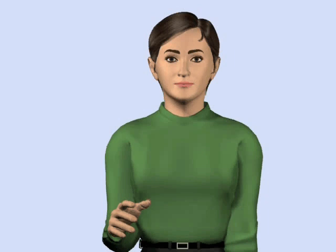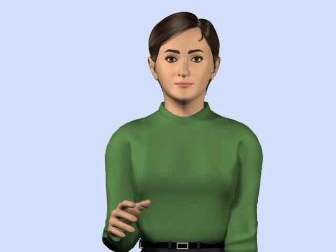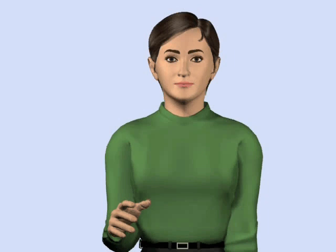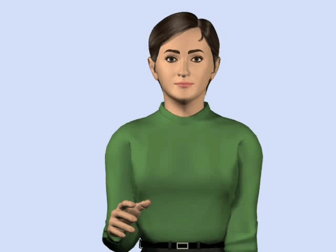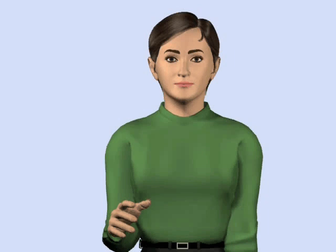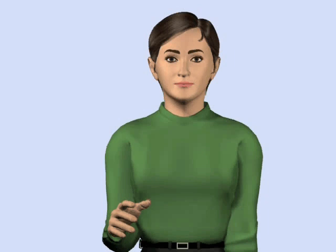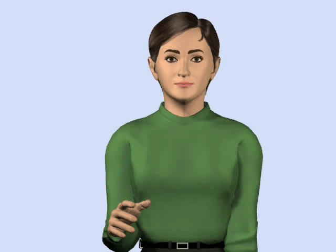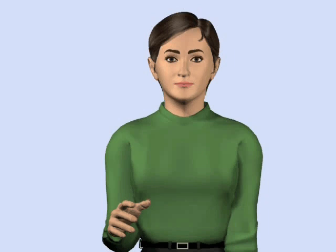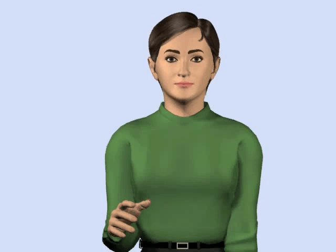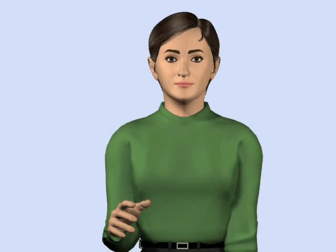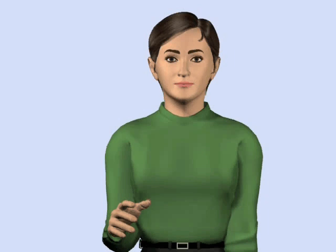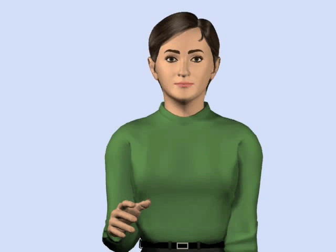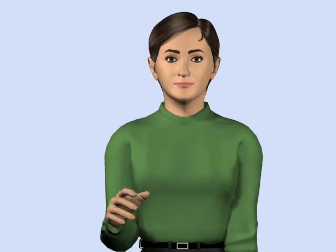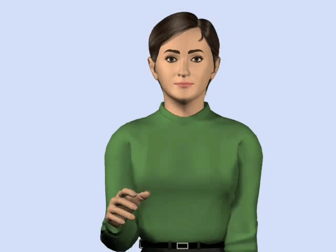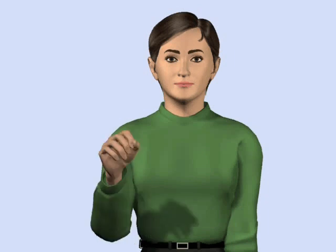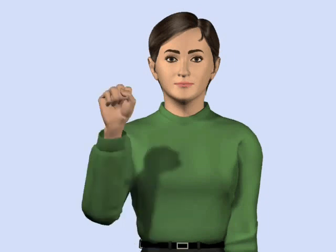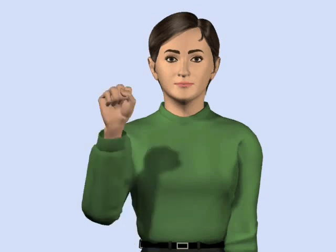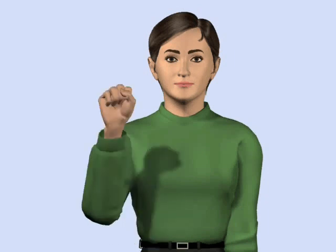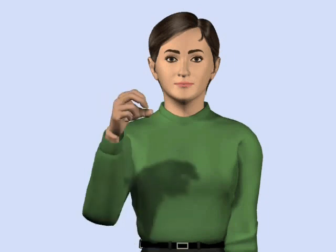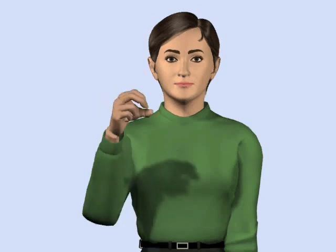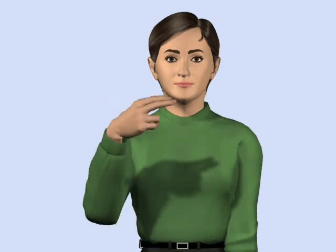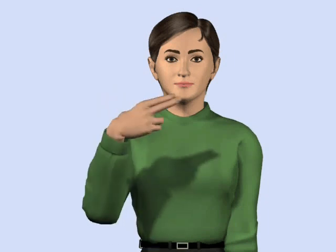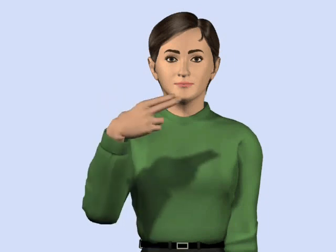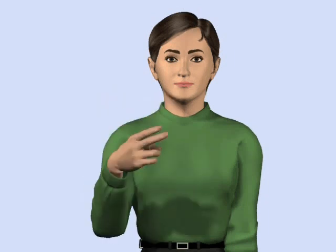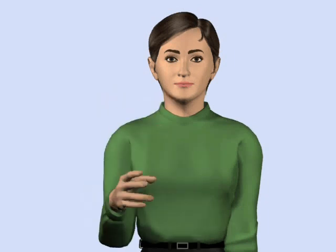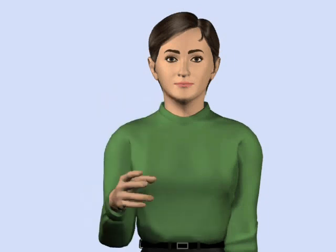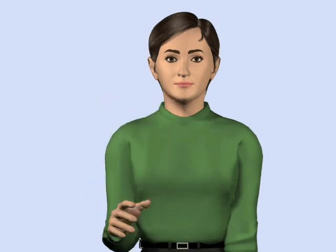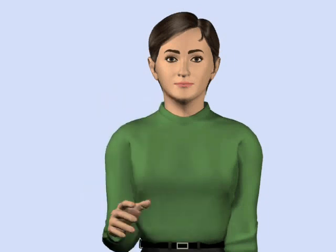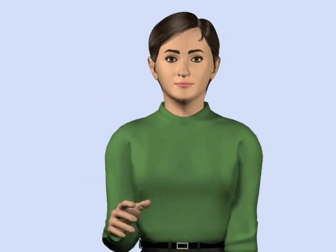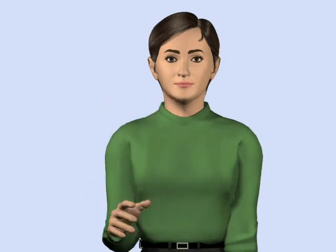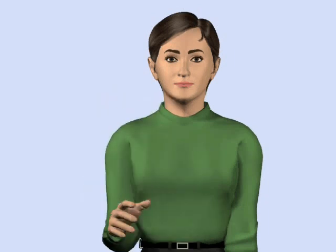Seaside Heights,NJ